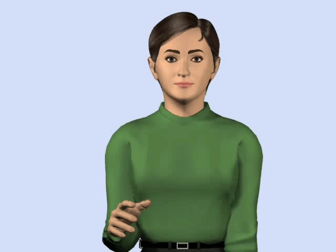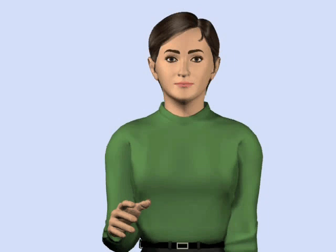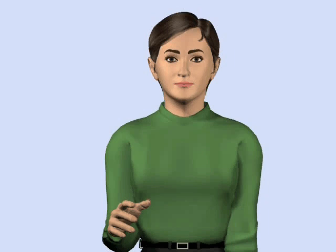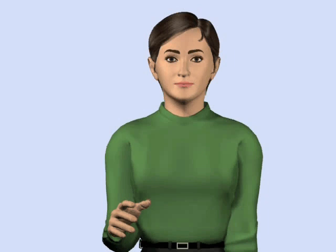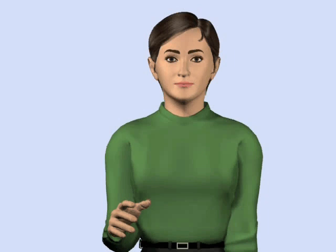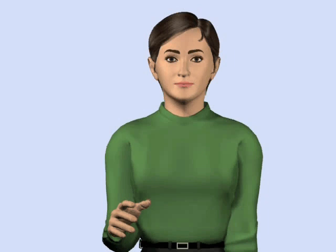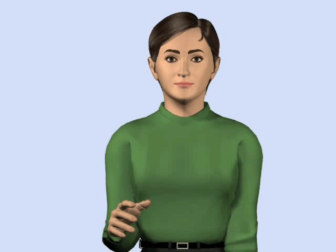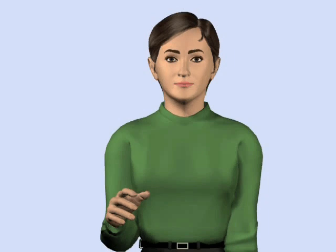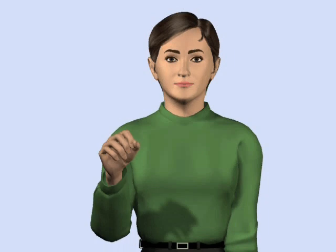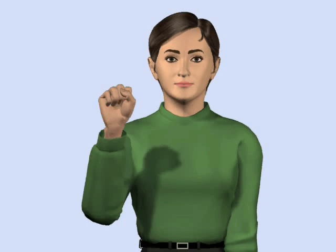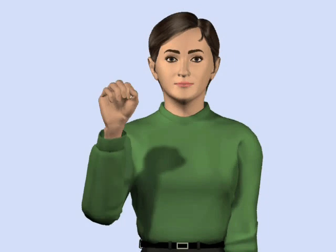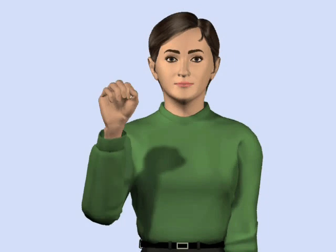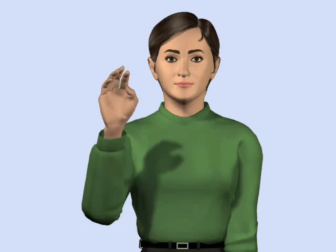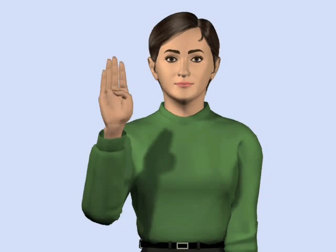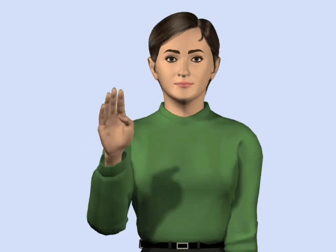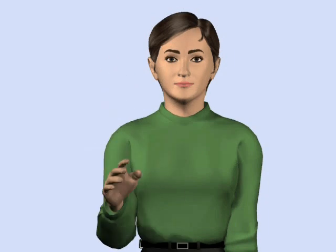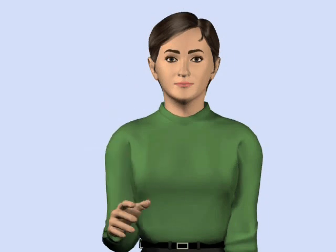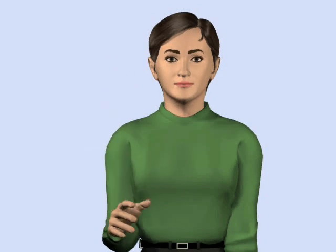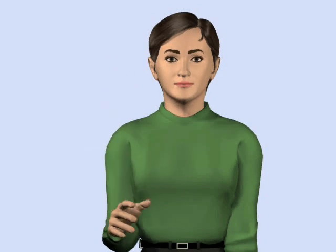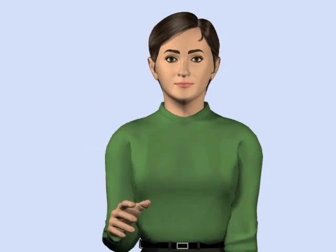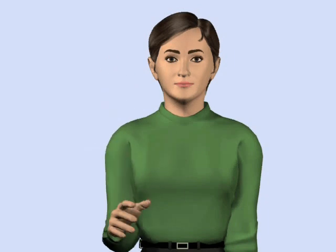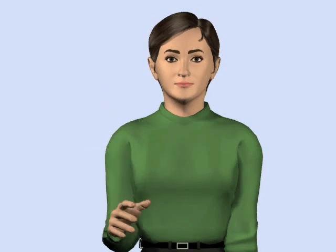South Bend,IN,Scottsbluff,NE